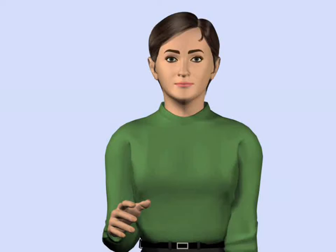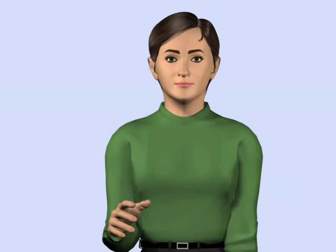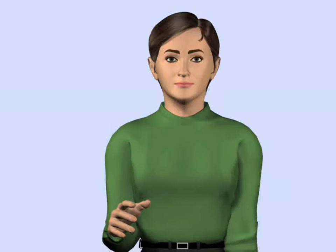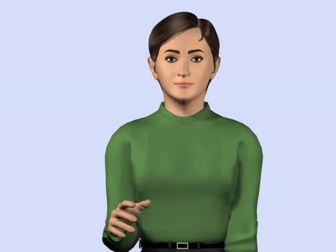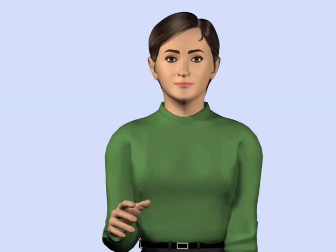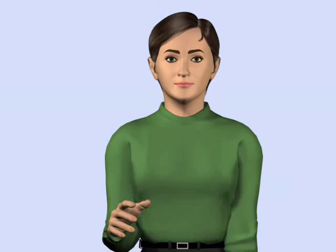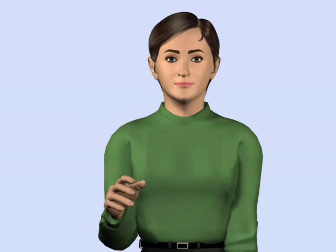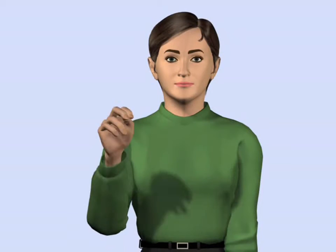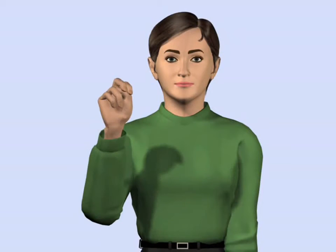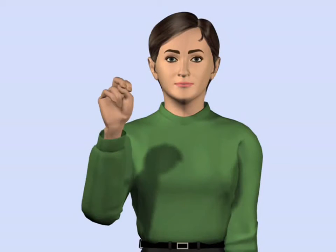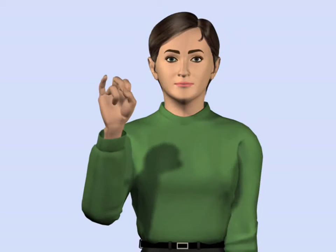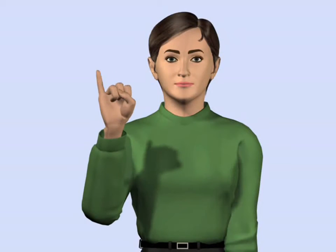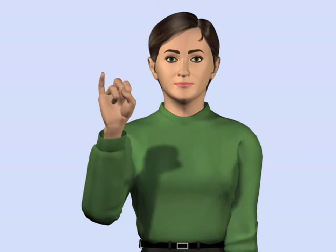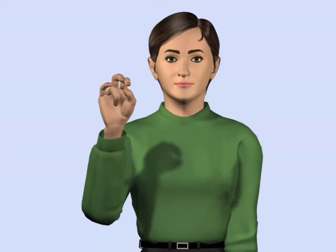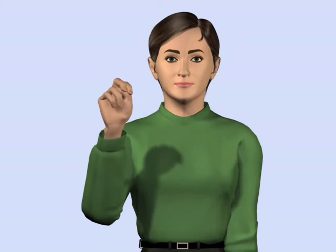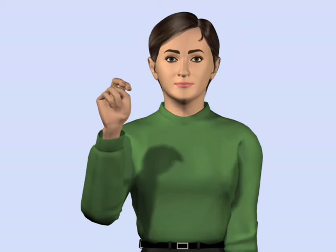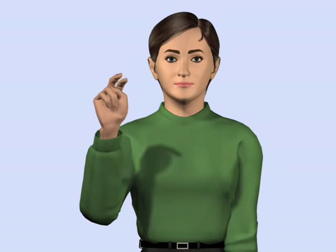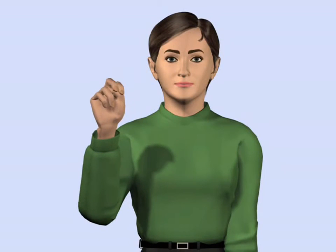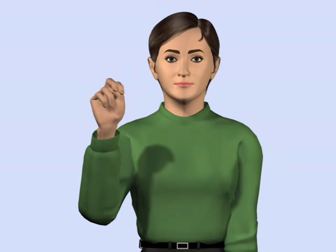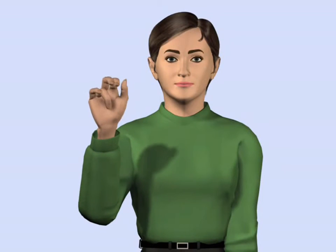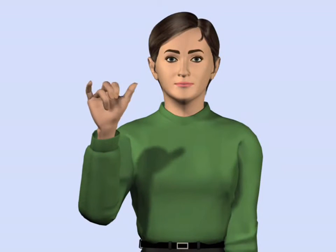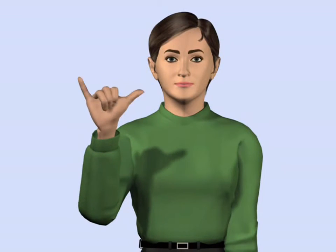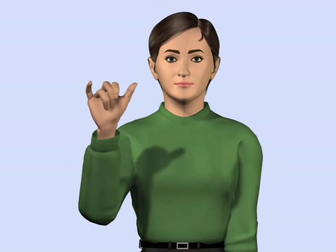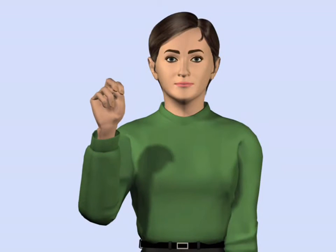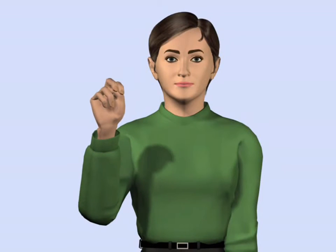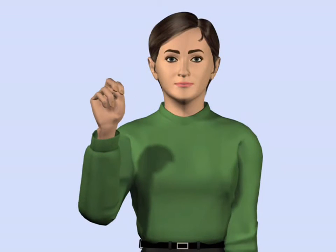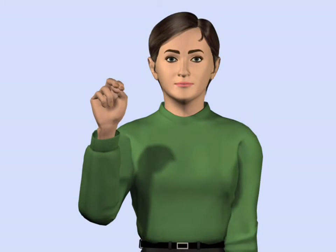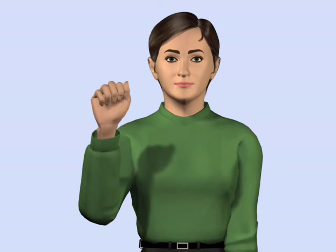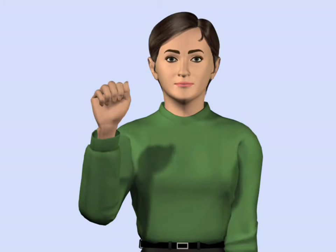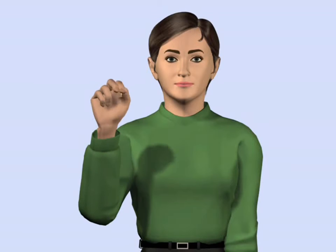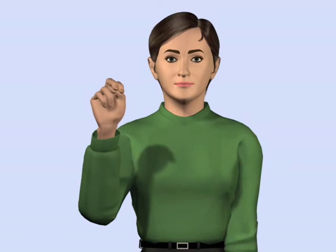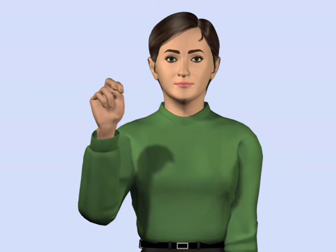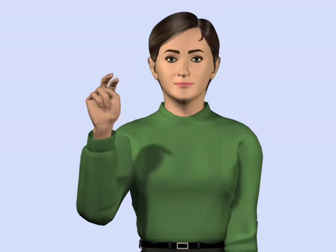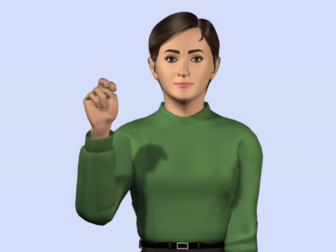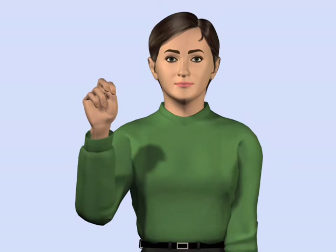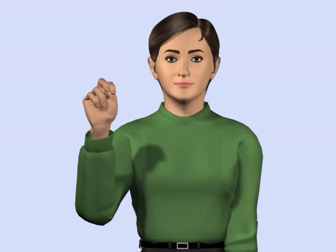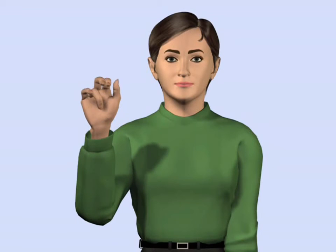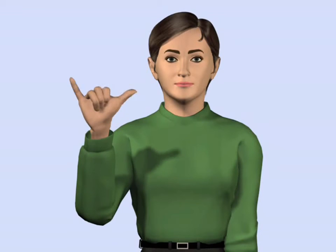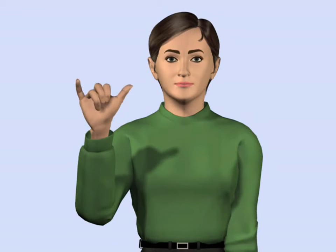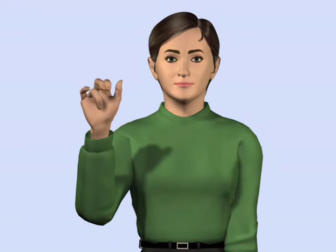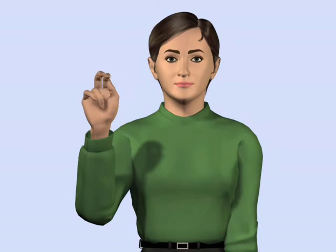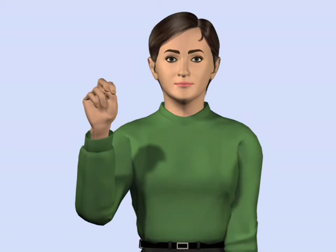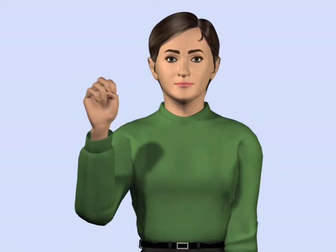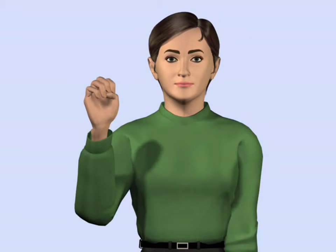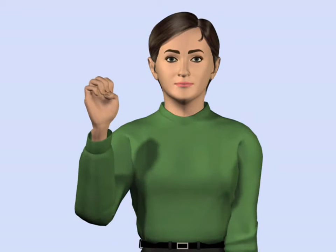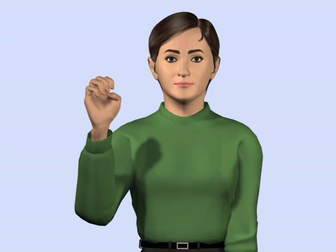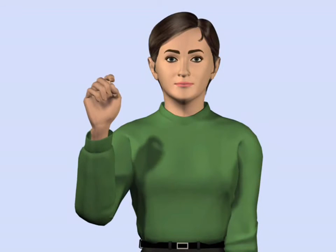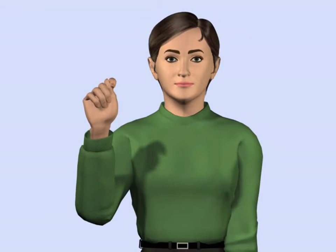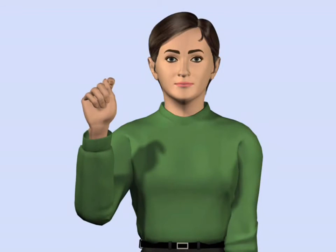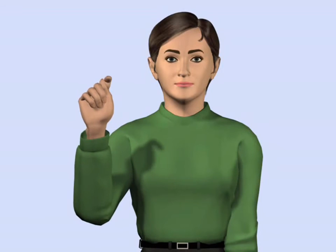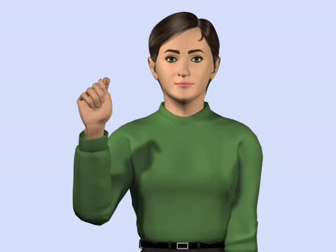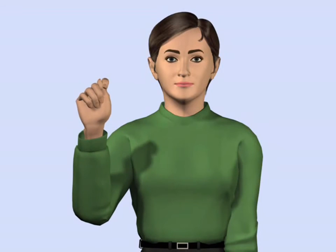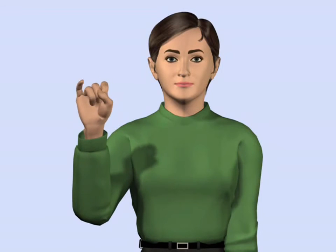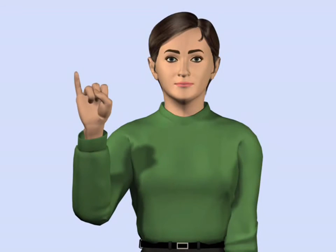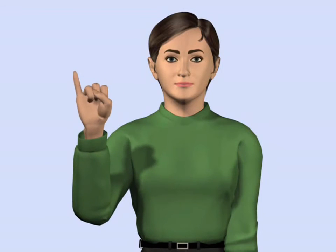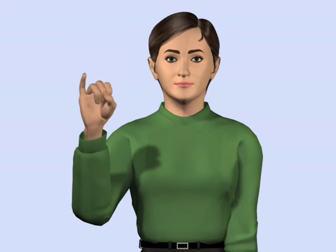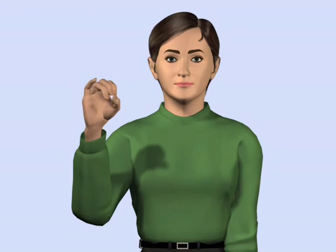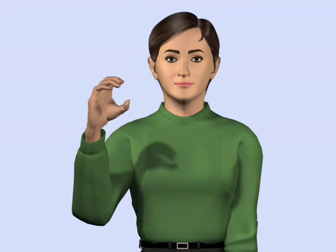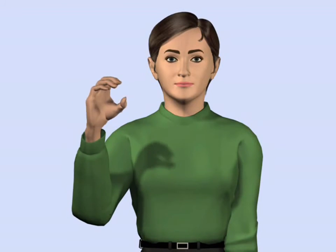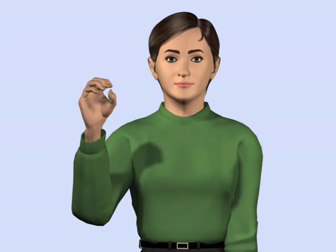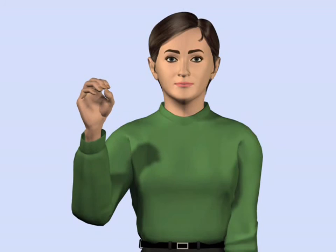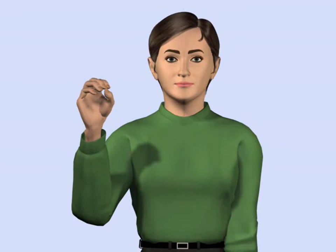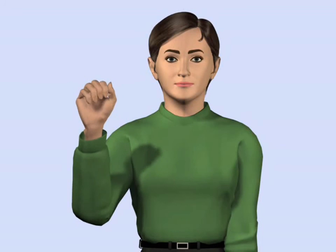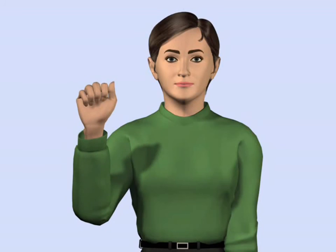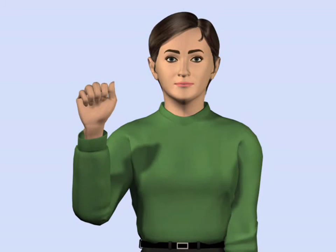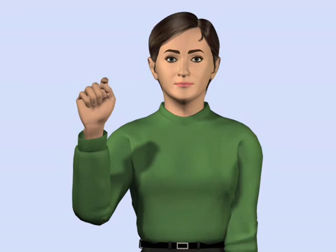ninny nanny netticoat